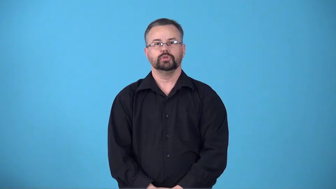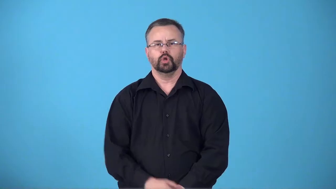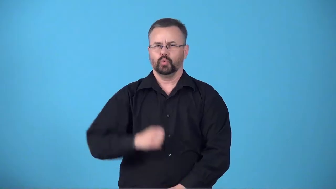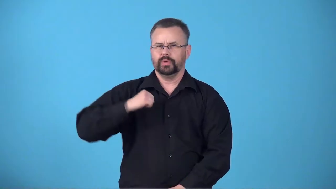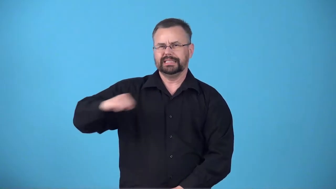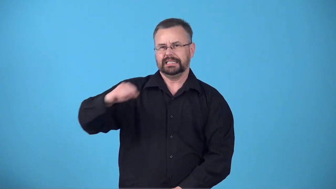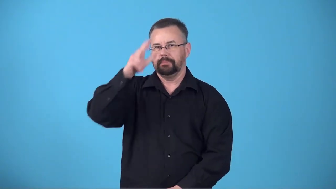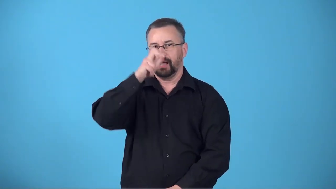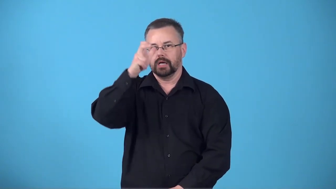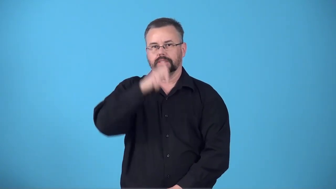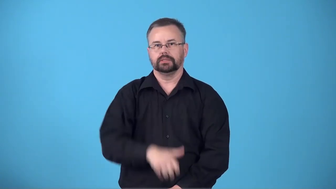bugproof